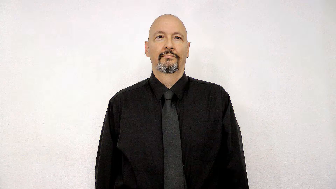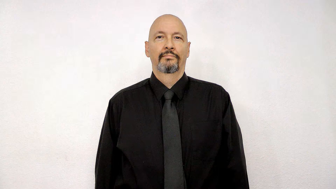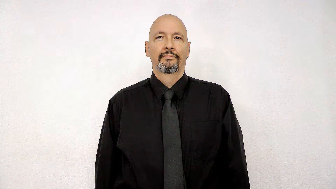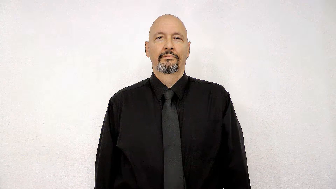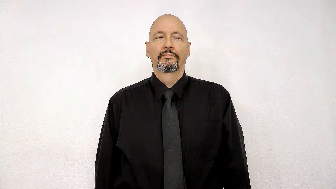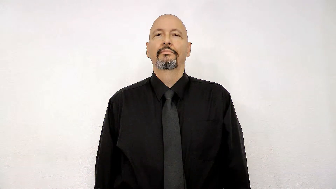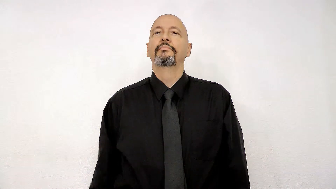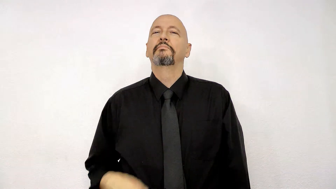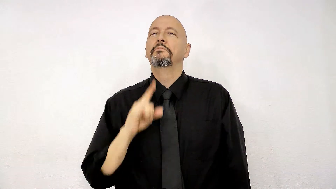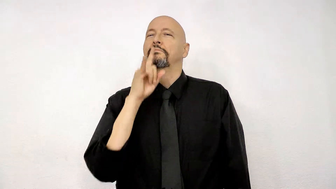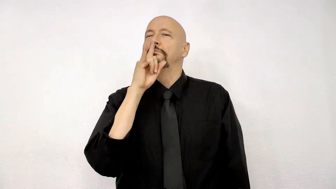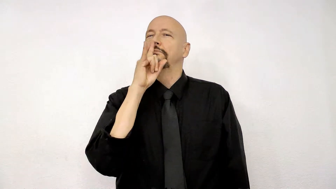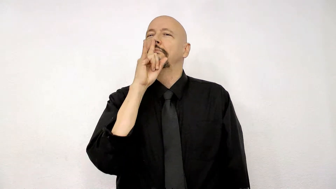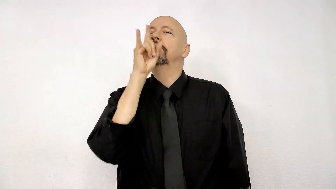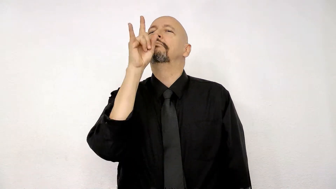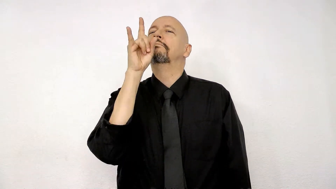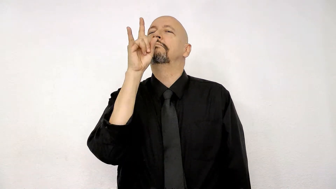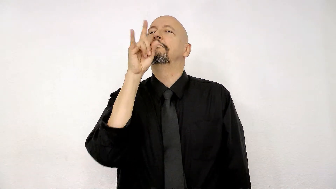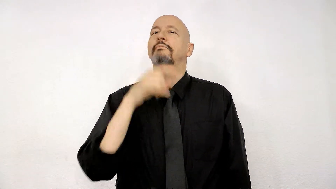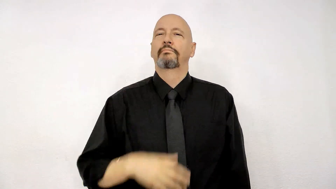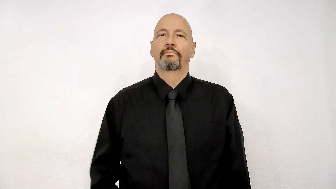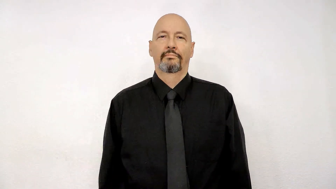snobbish